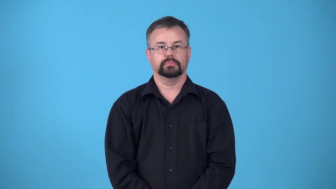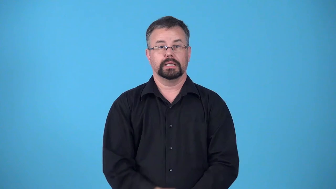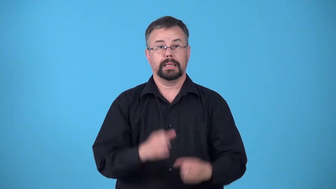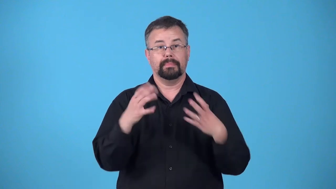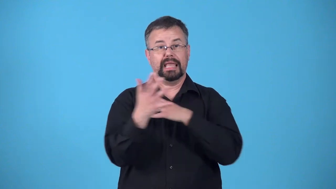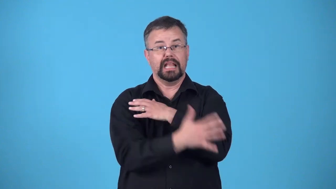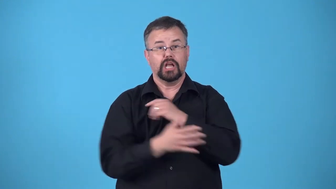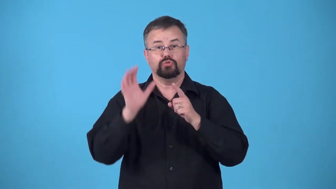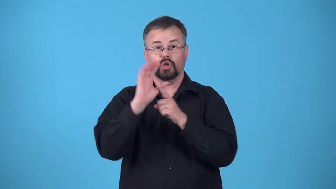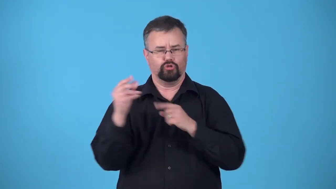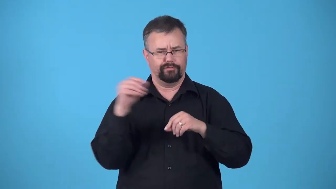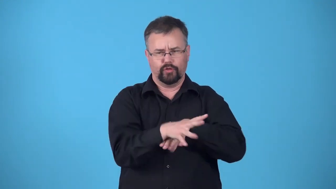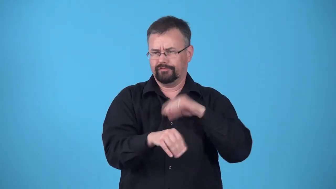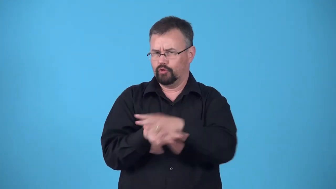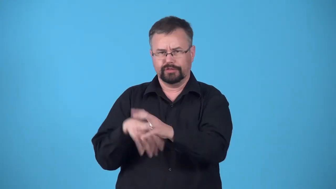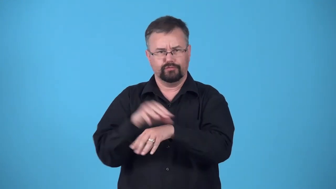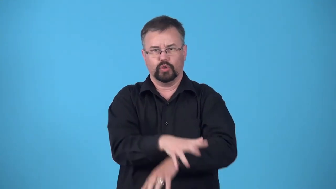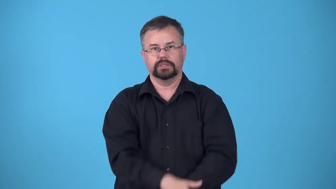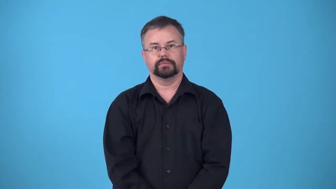cosmopolitan